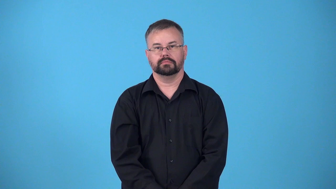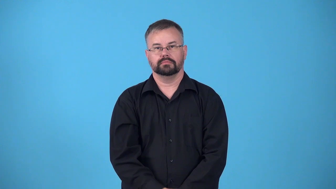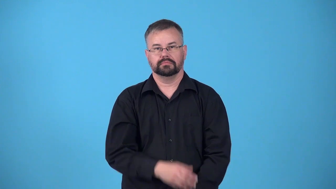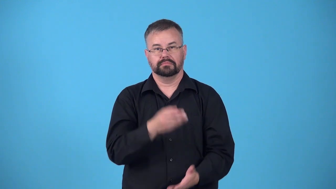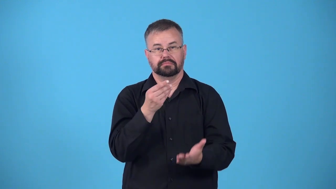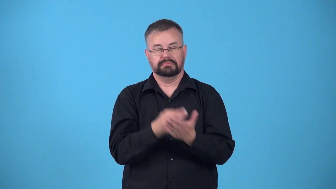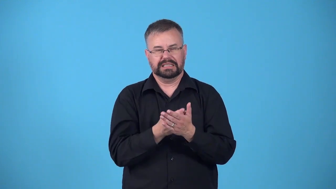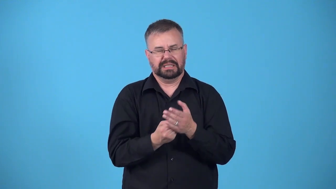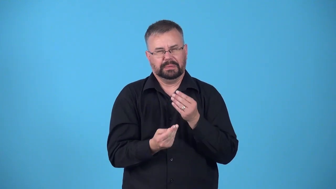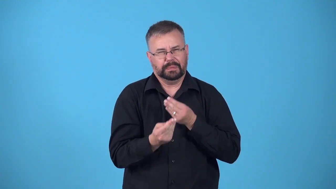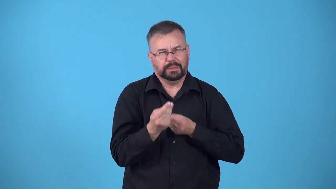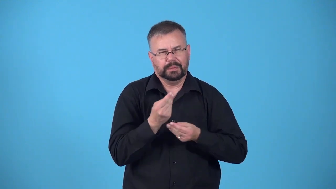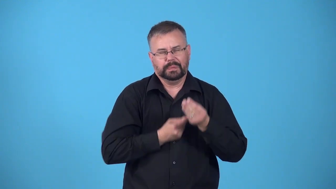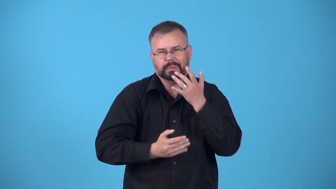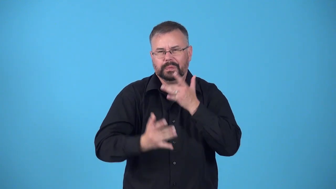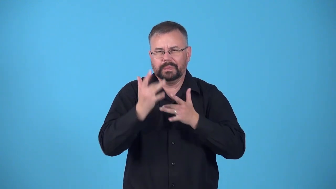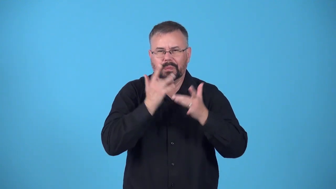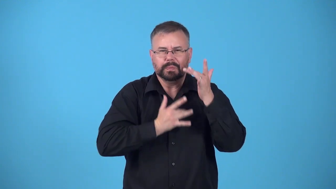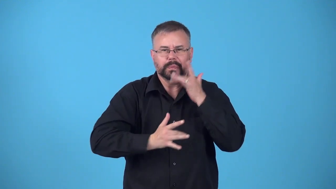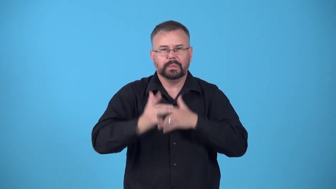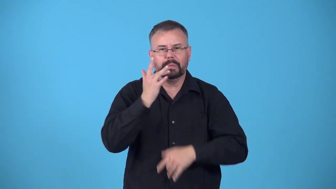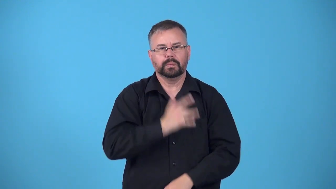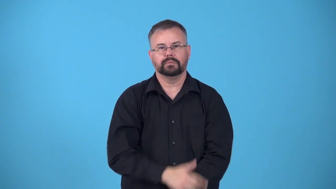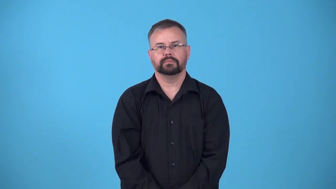money is tight